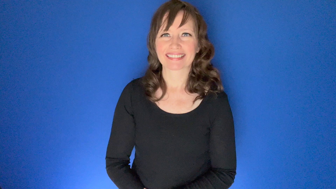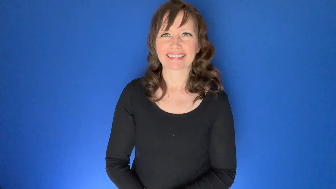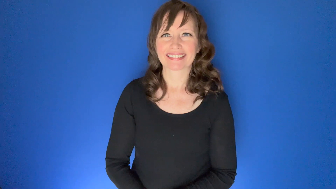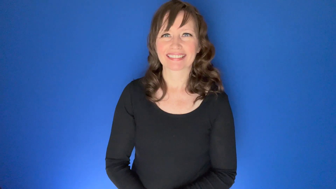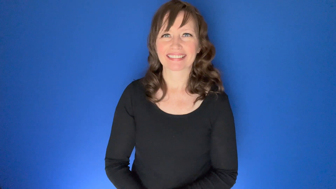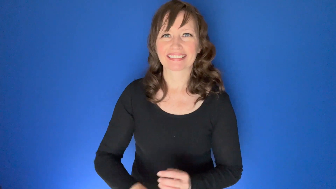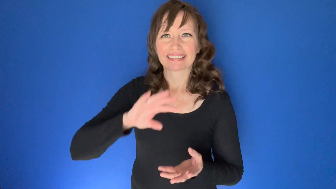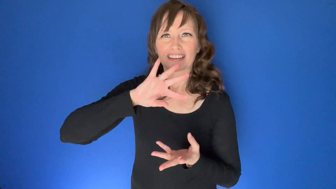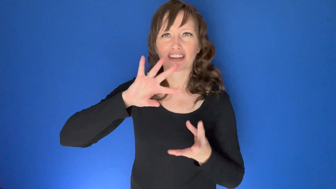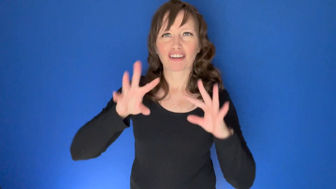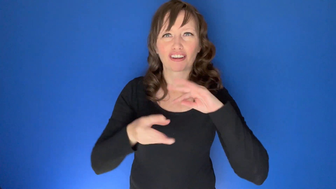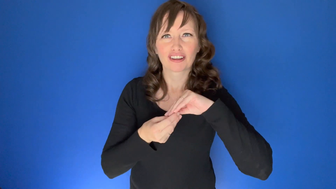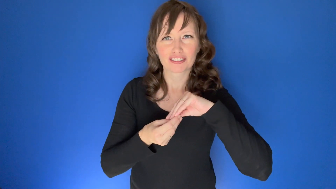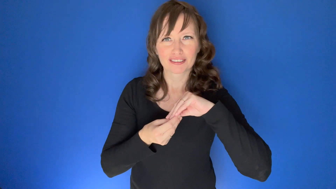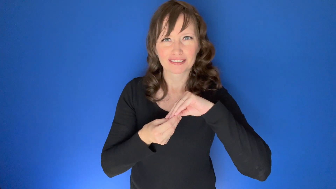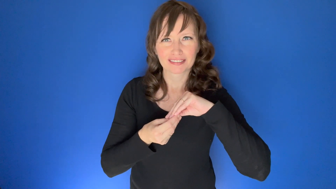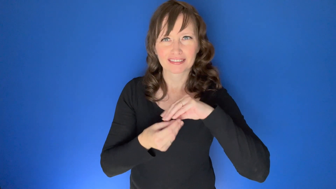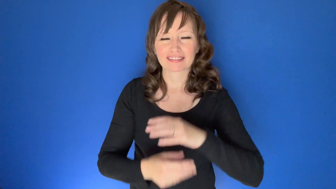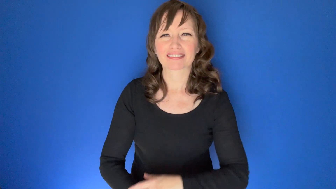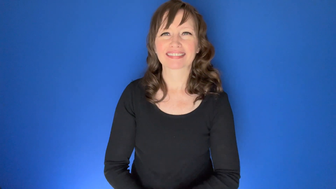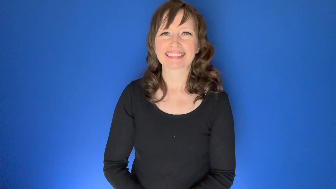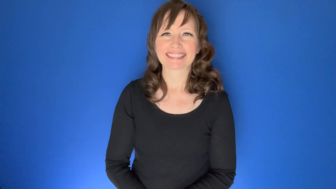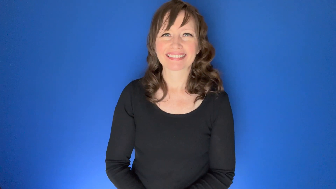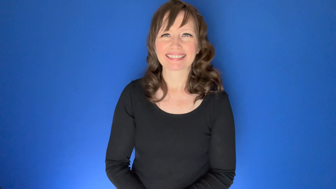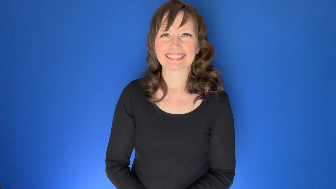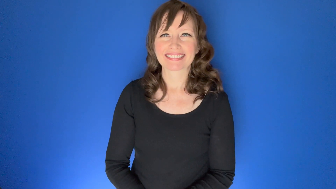all together